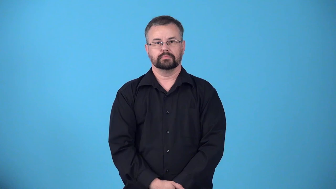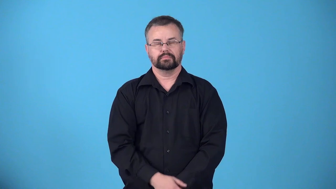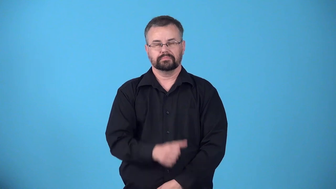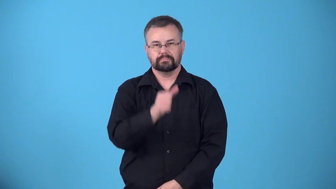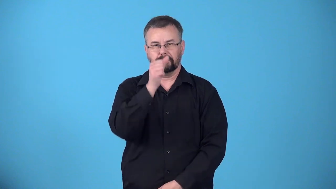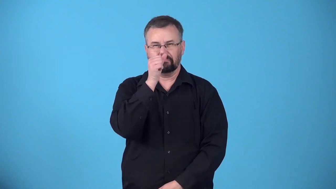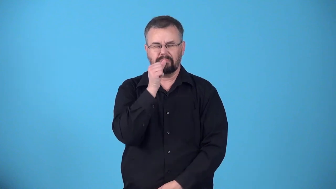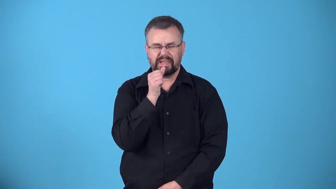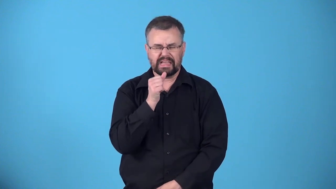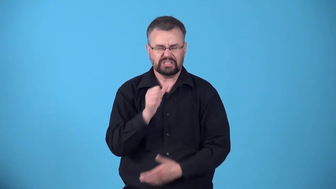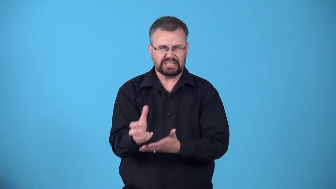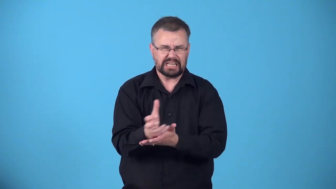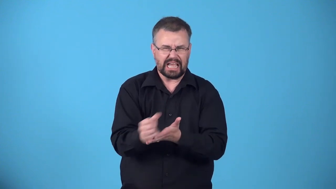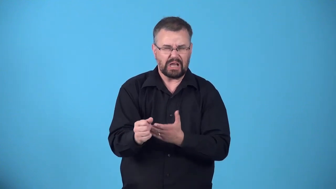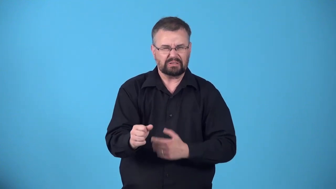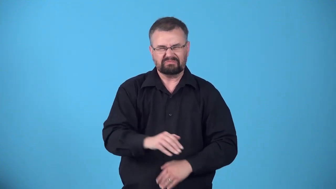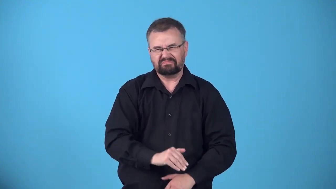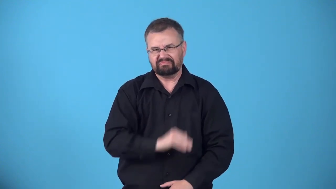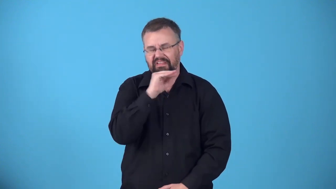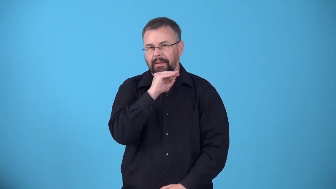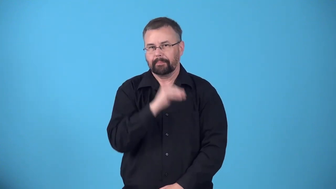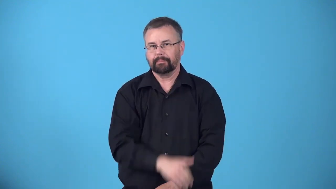at the end of your rope, tether